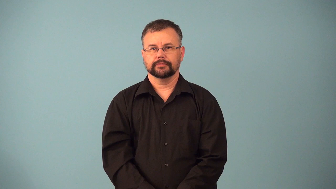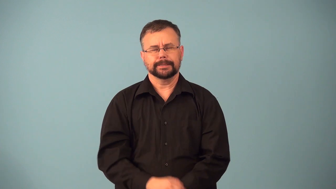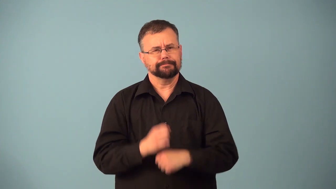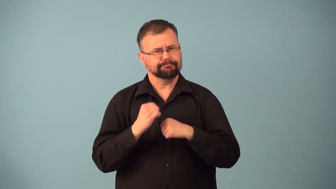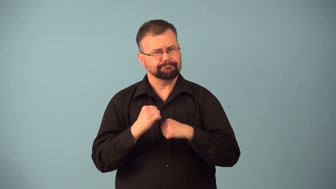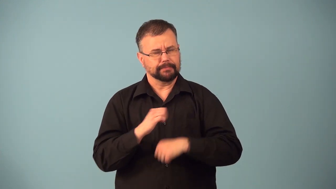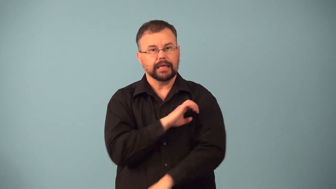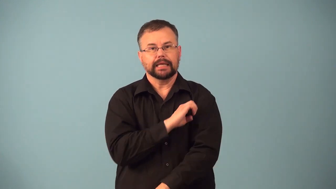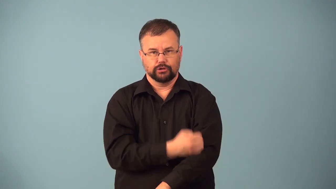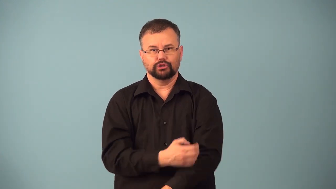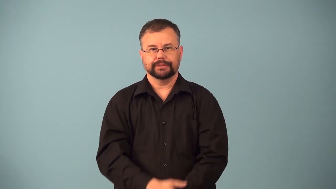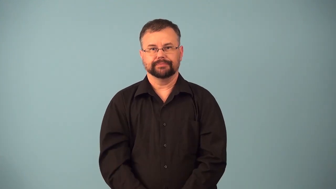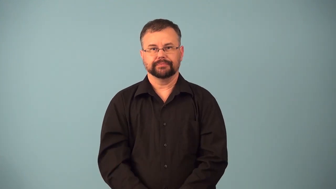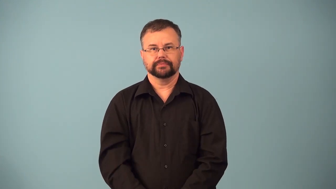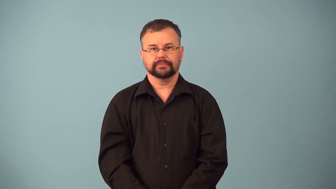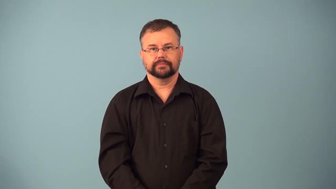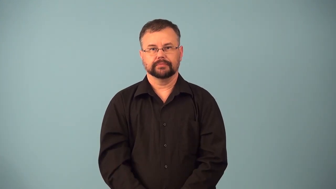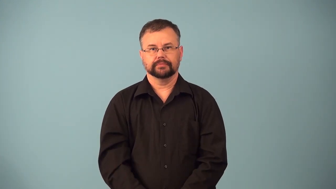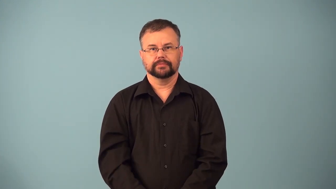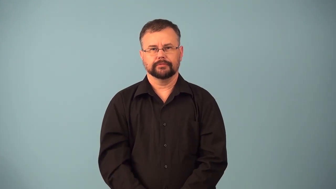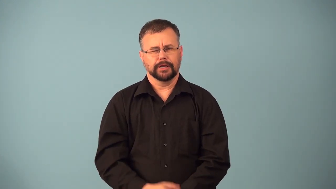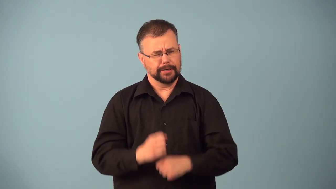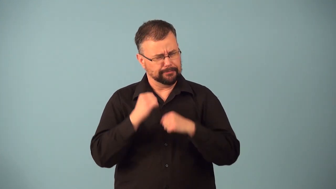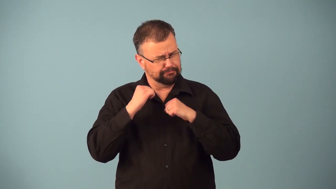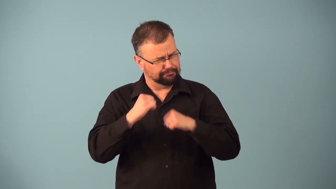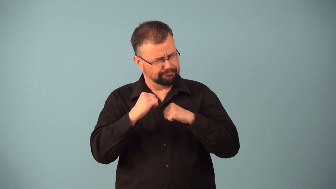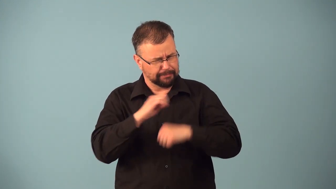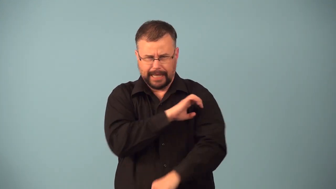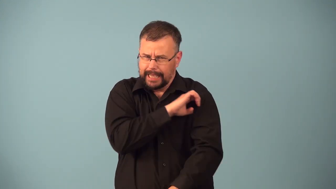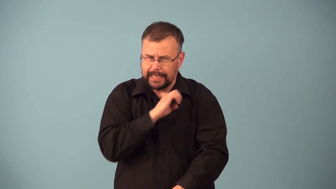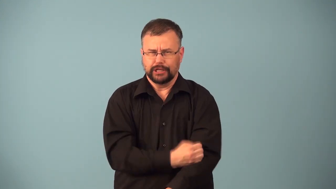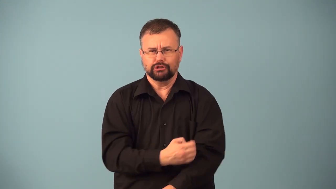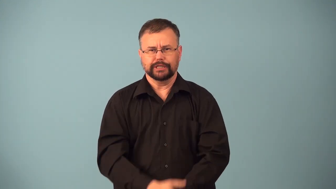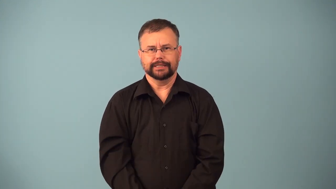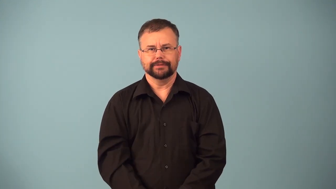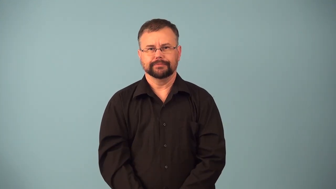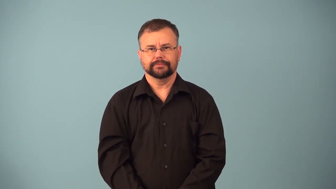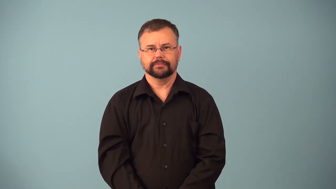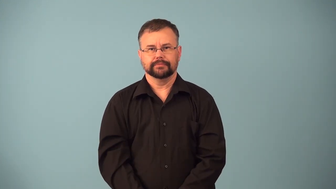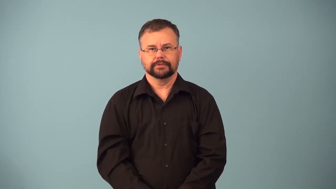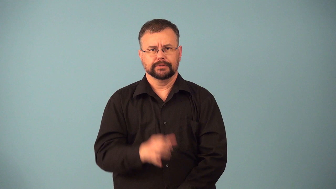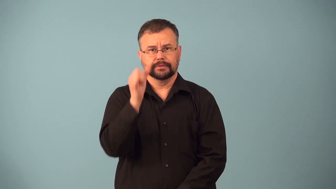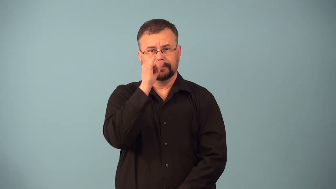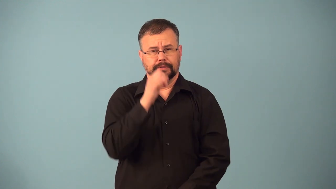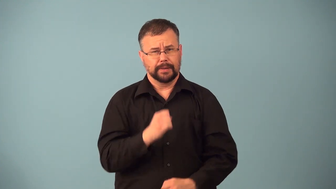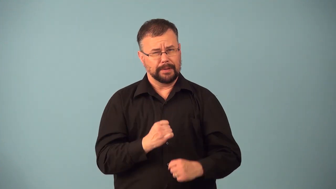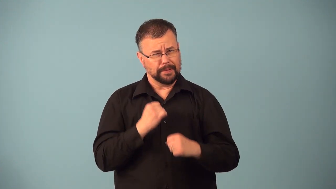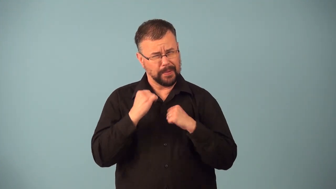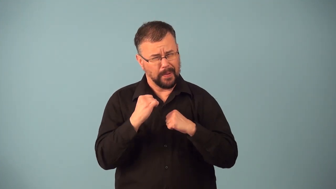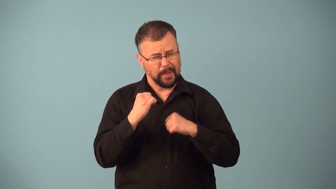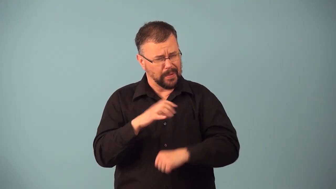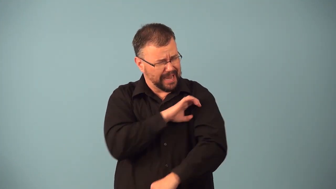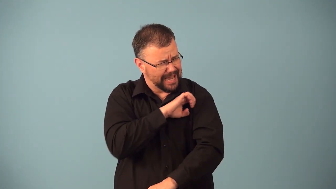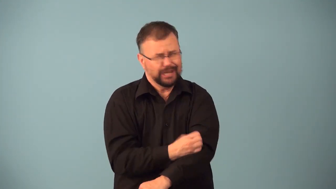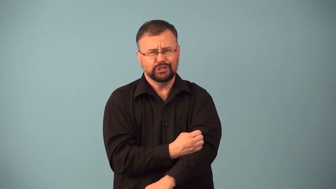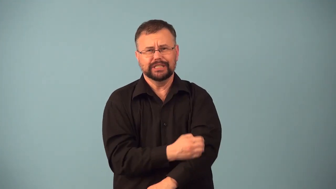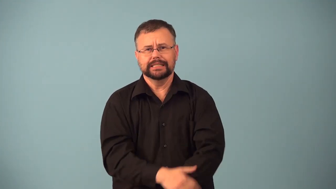lusty,lustier,lustiest